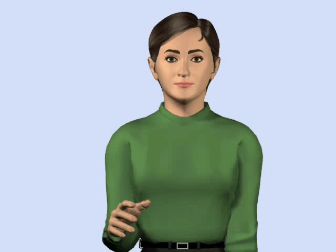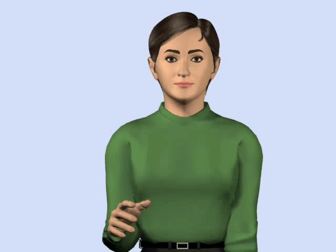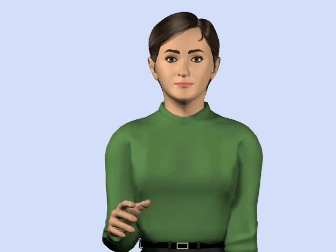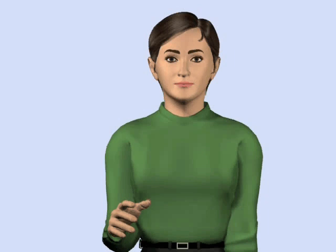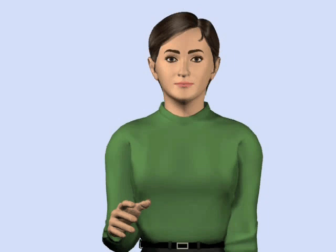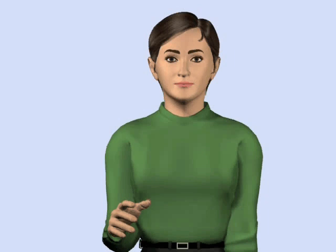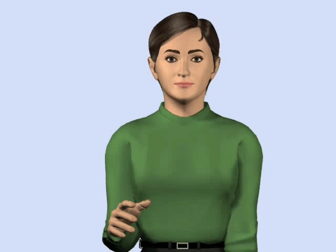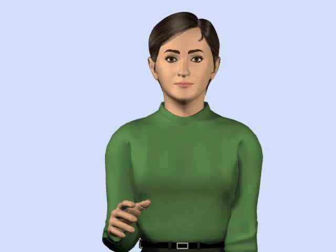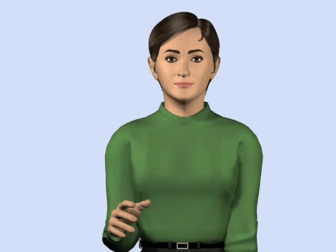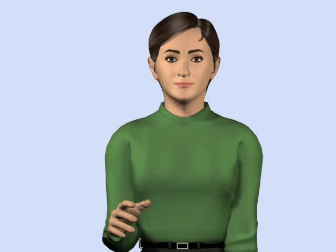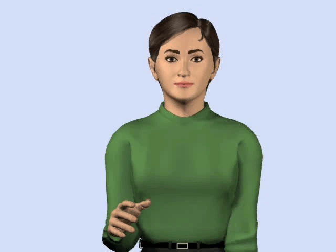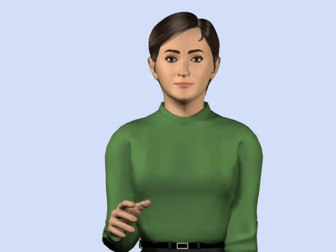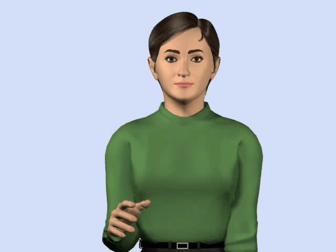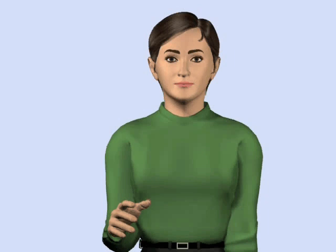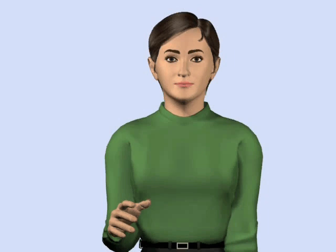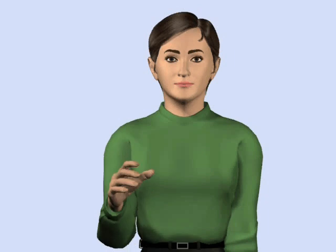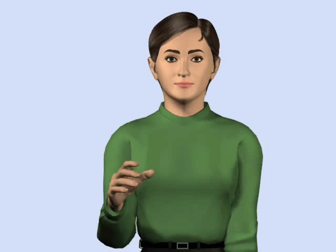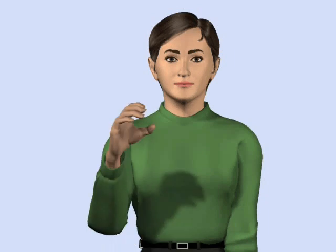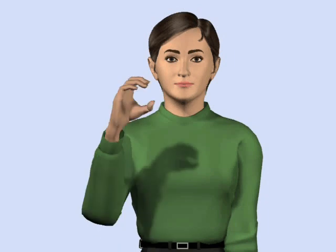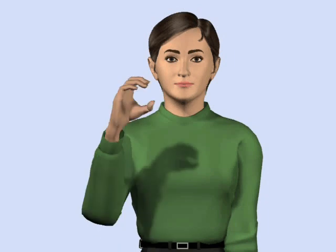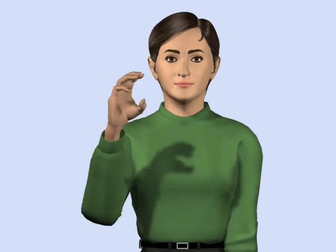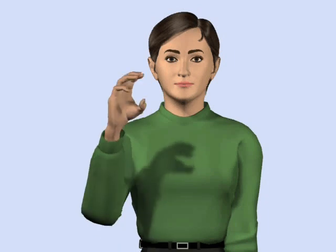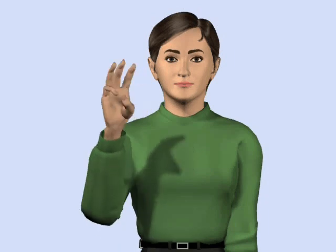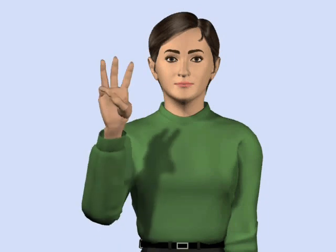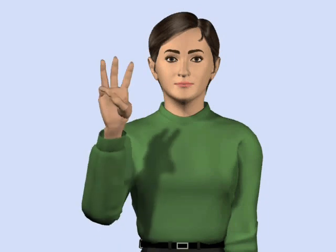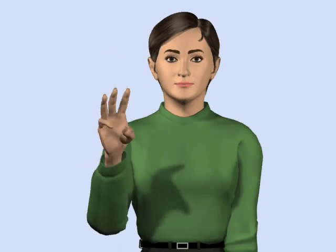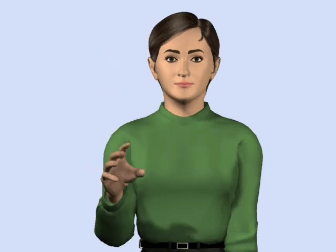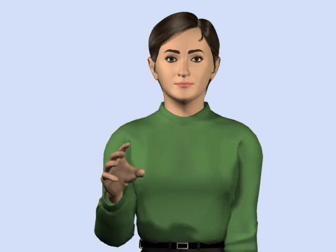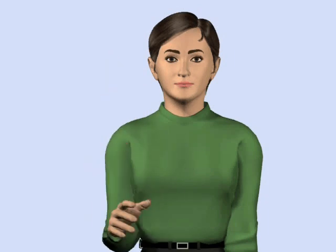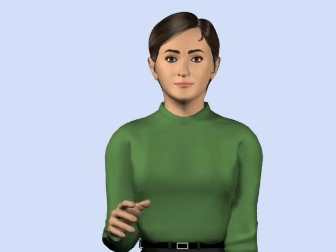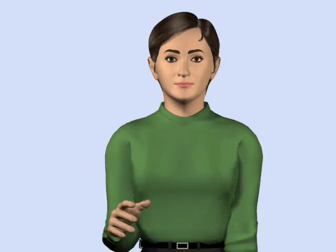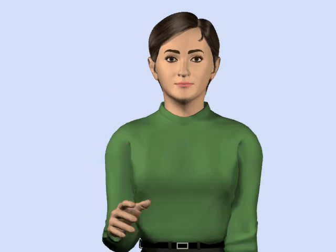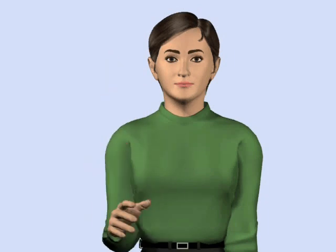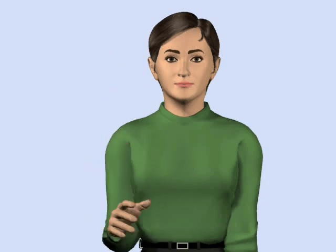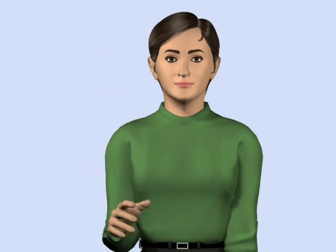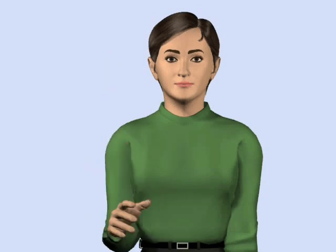Camden Wyoming,DE ,Clearwater,Fl